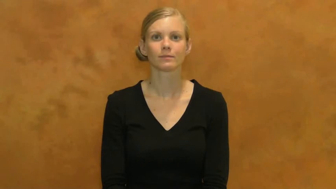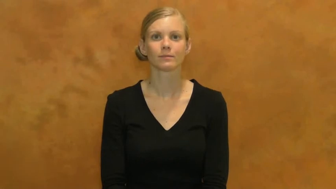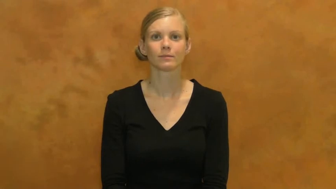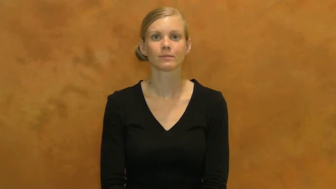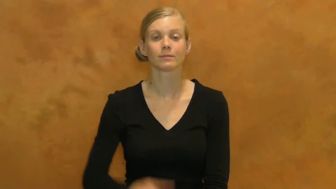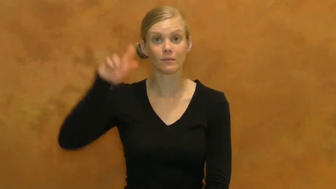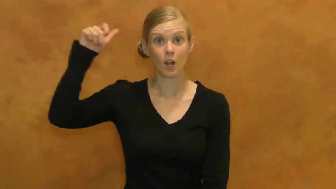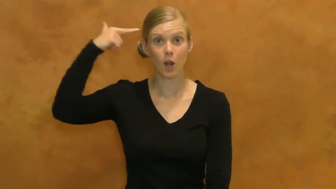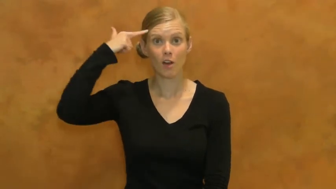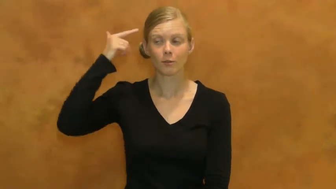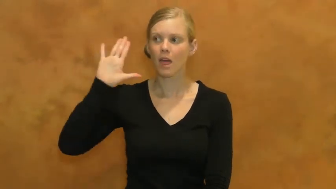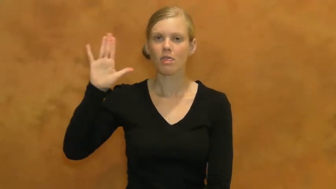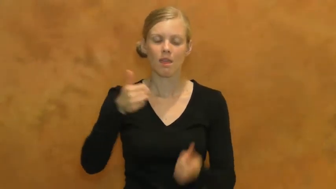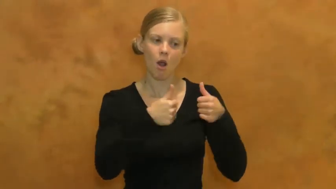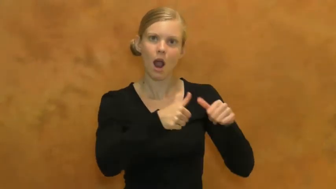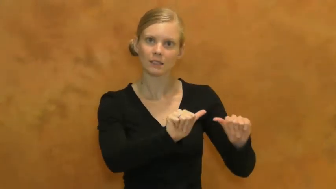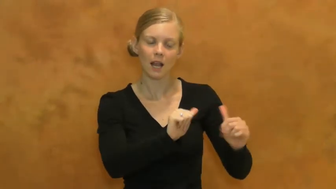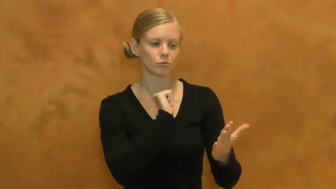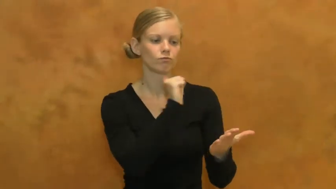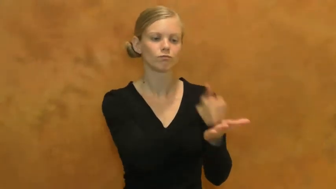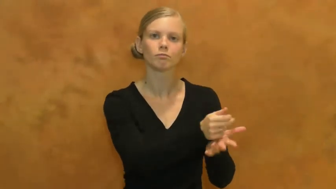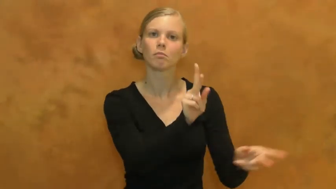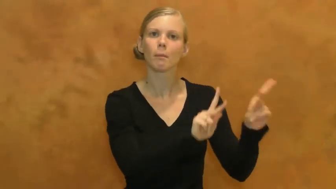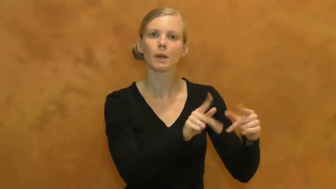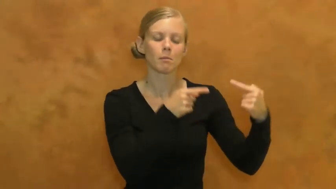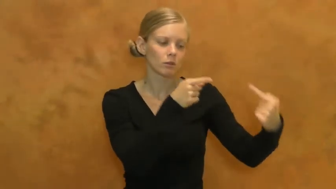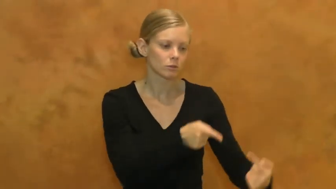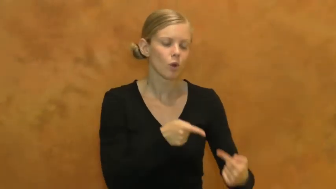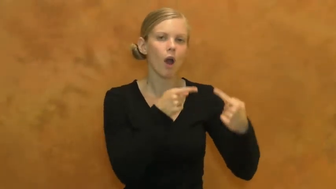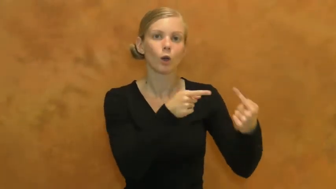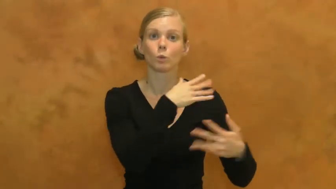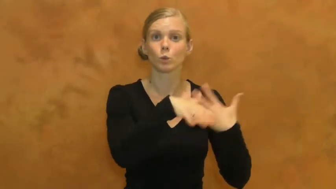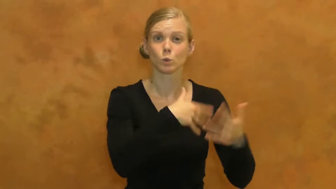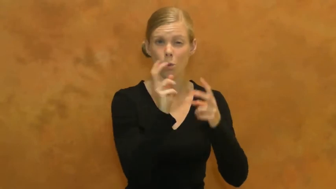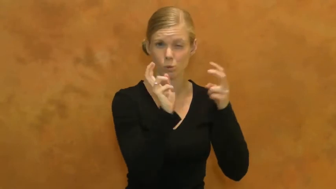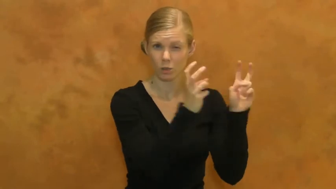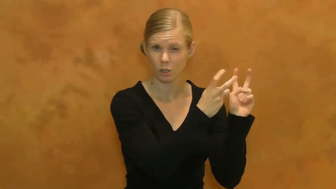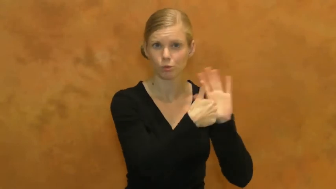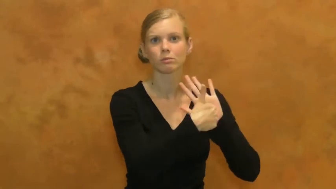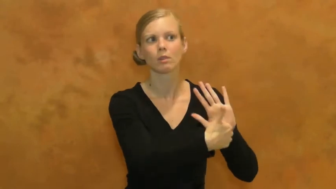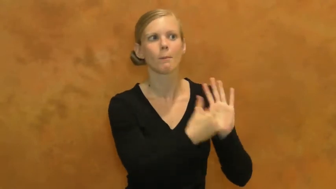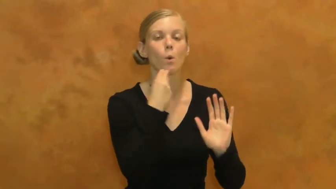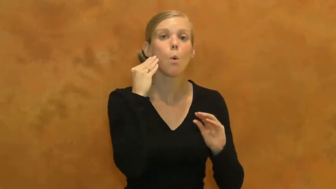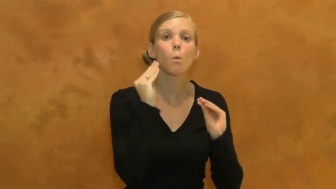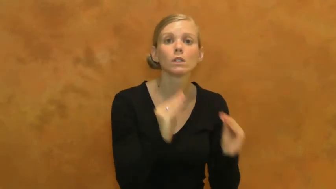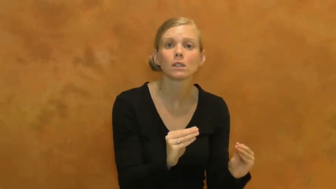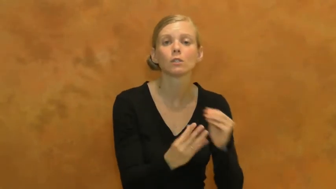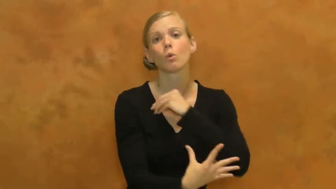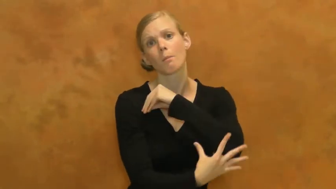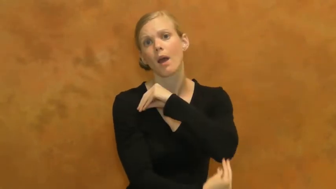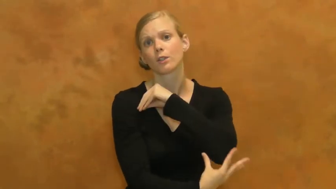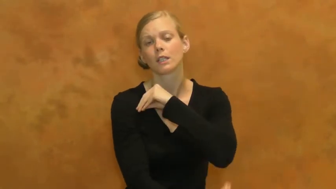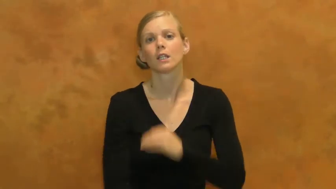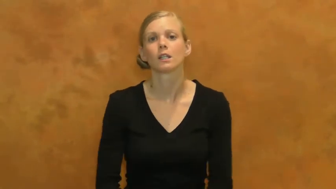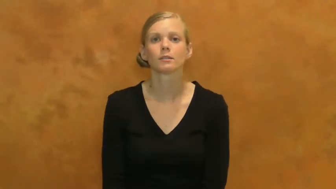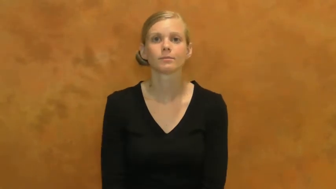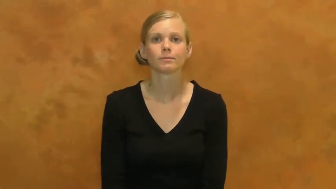social welfare service